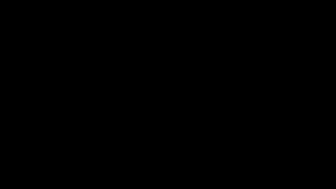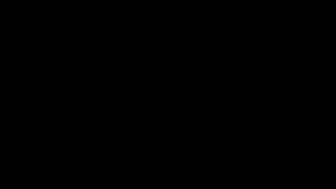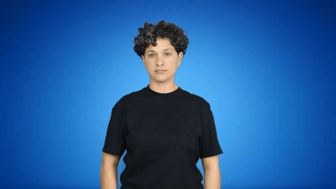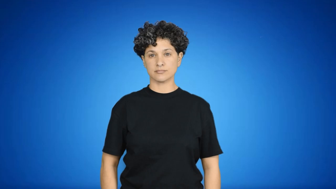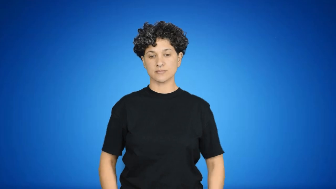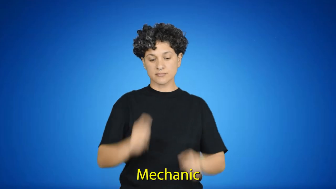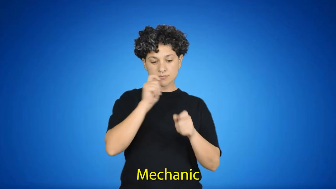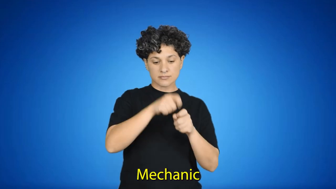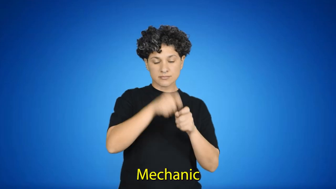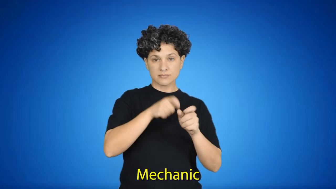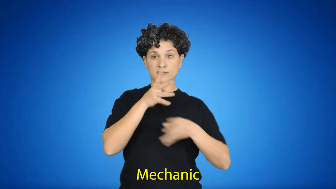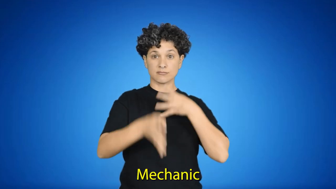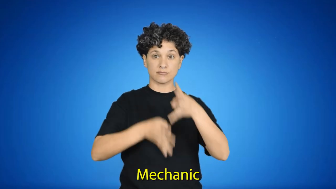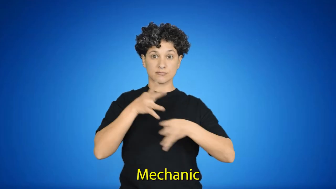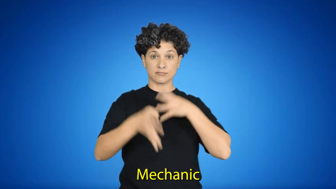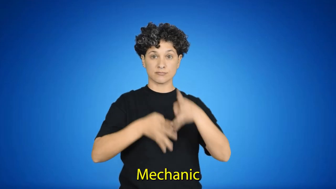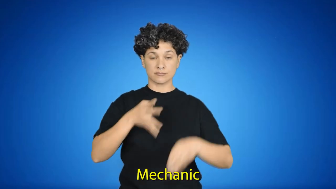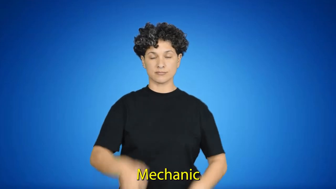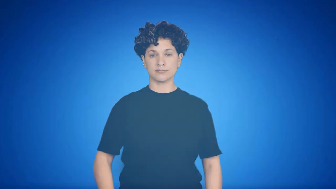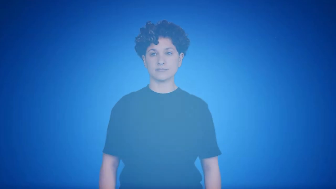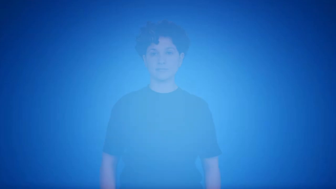Mechanic